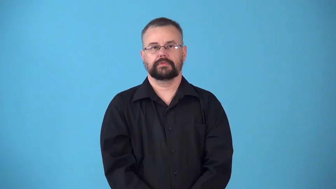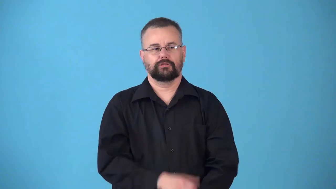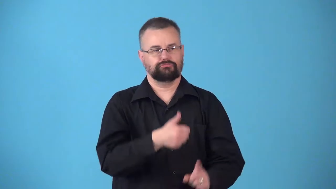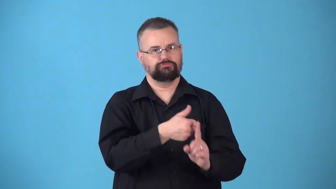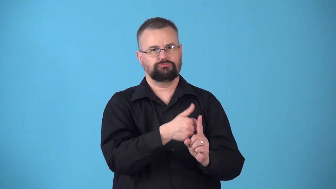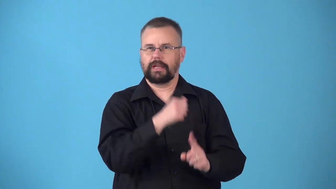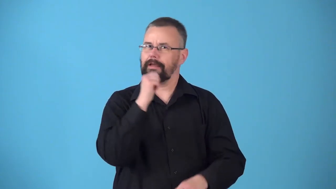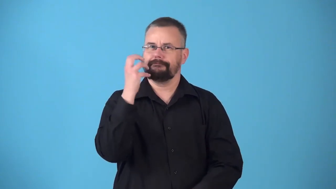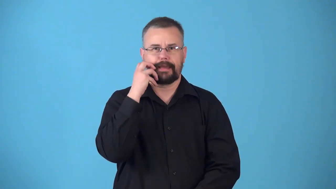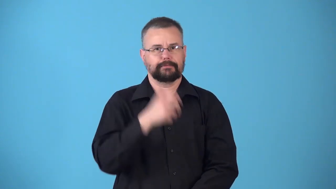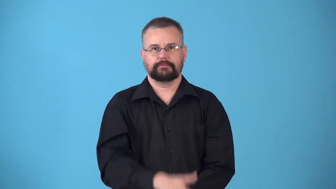nonfattening